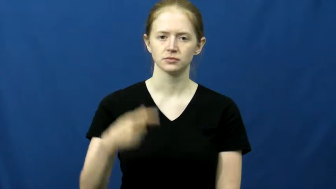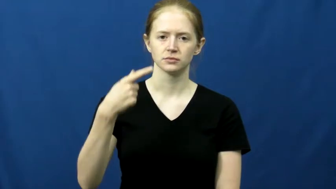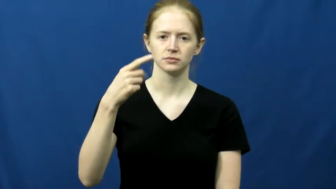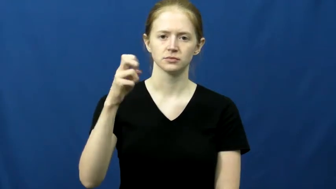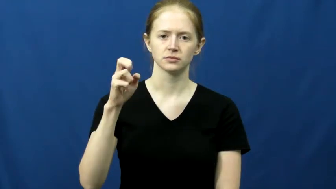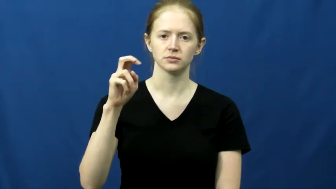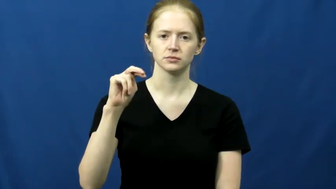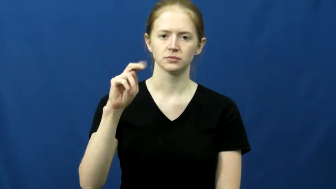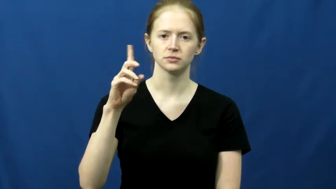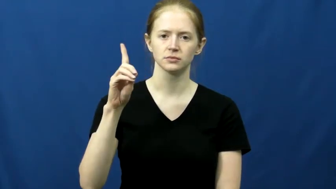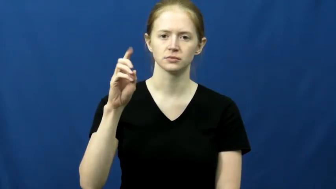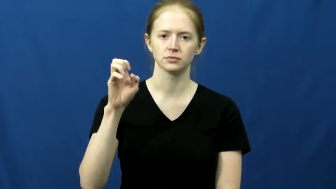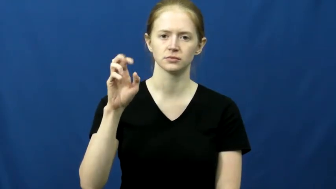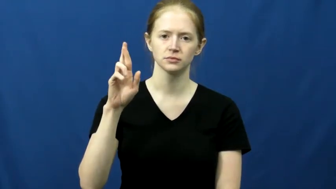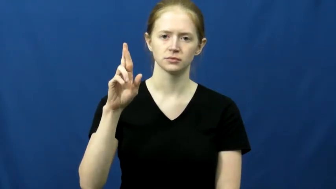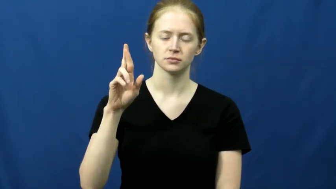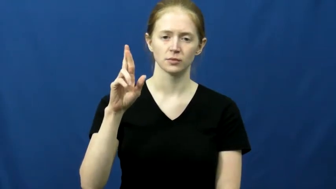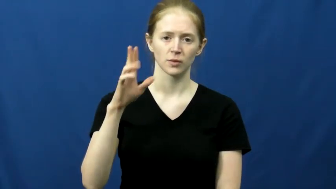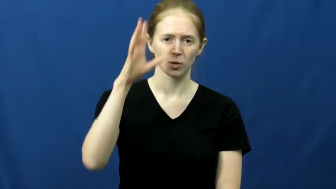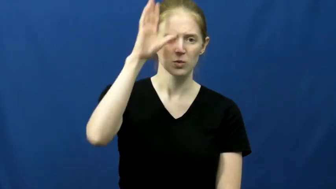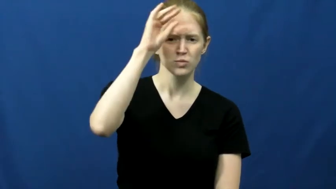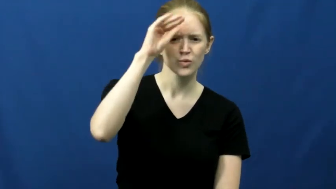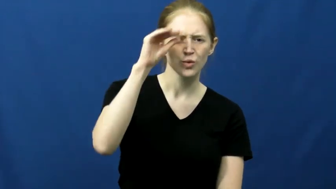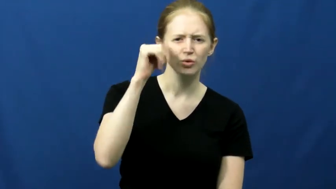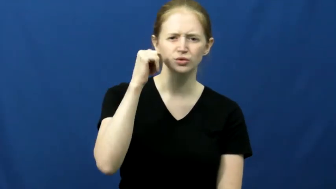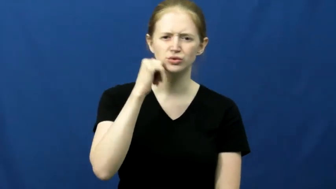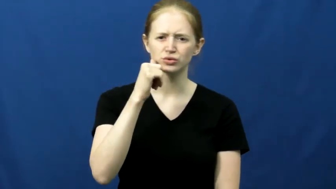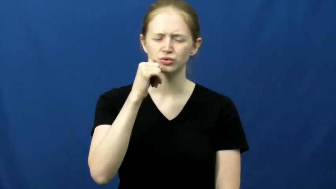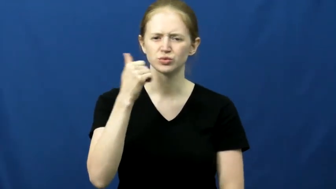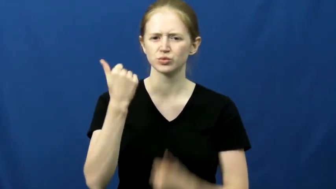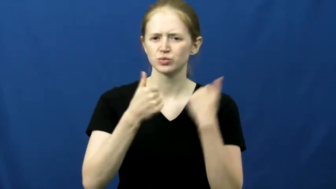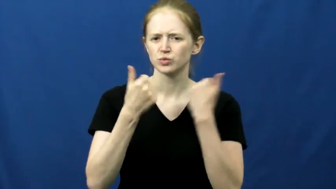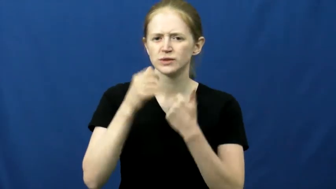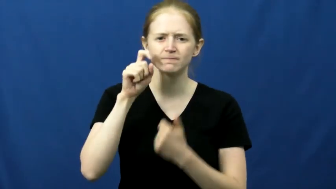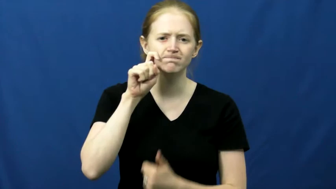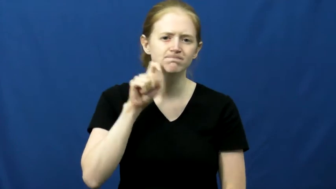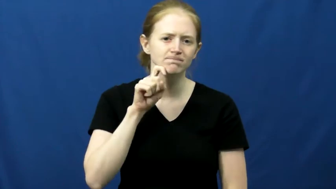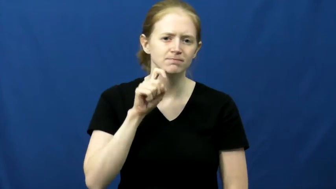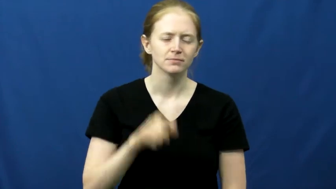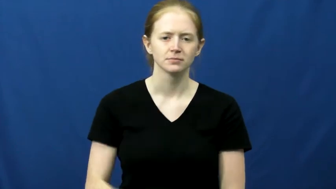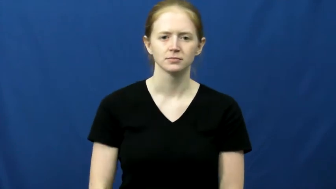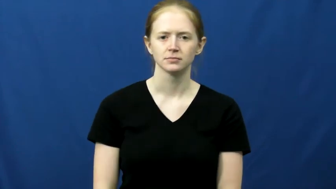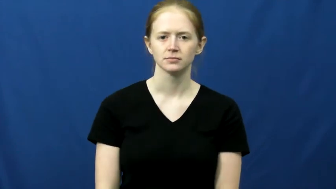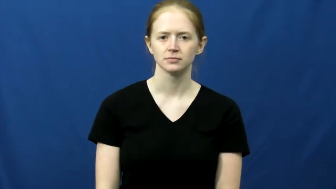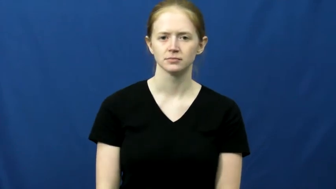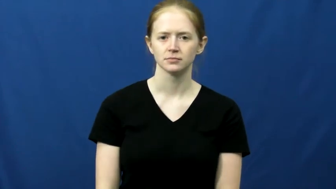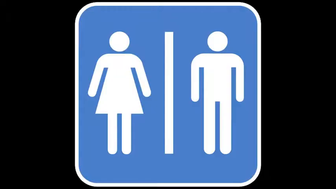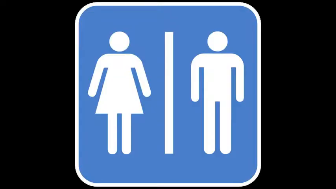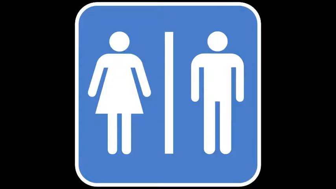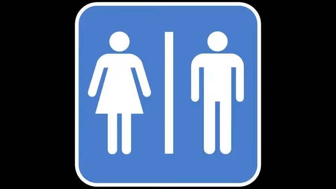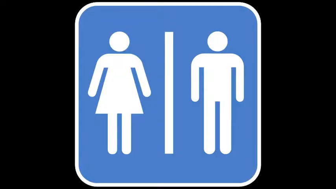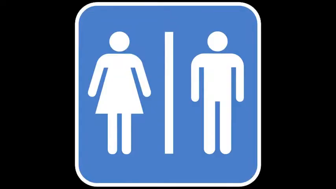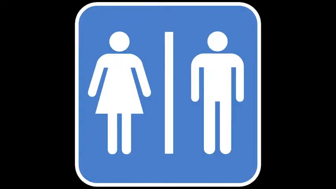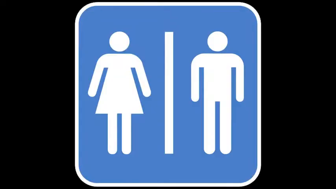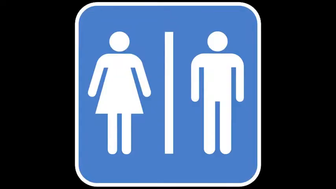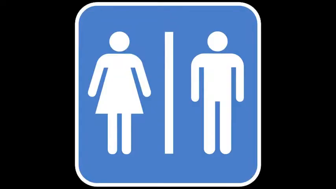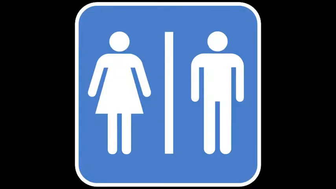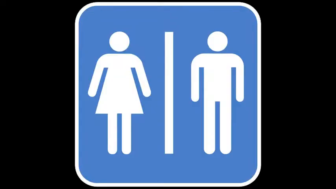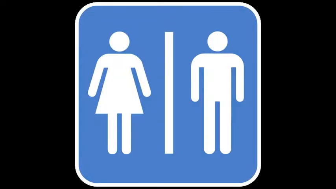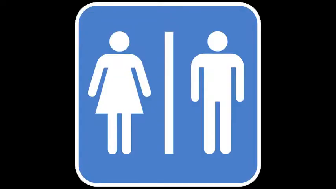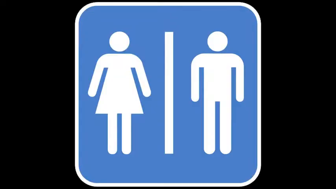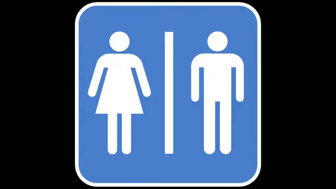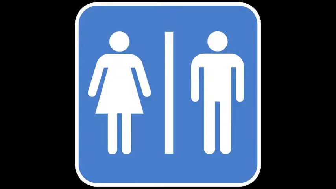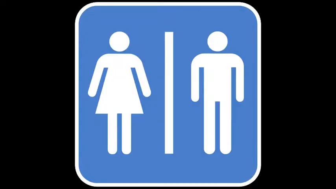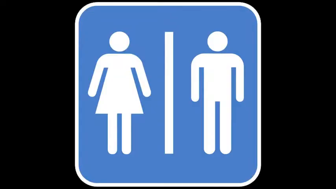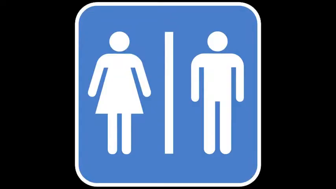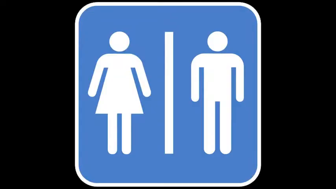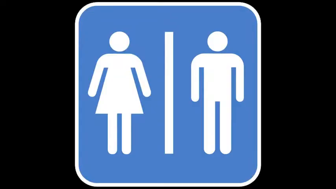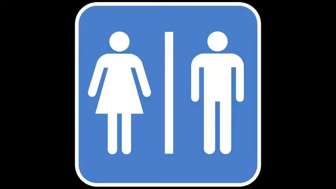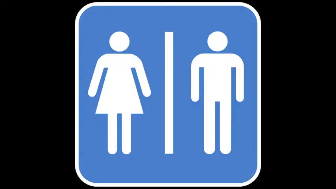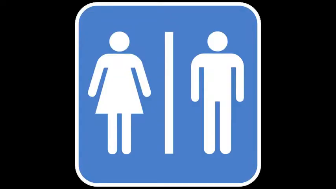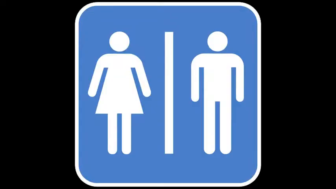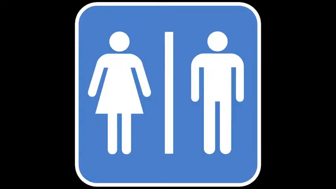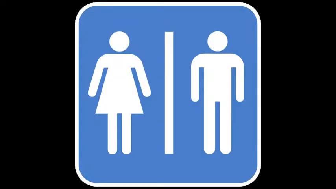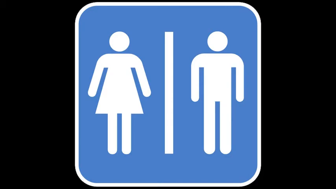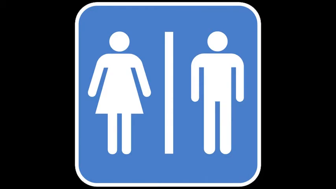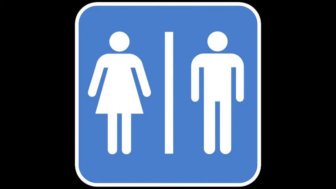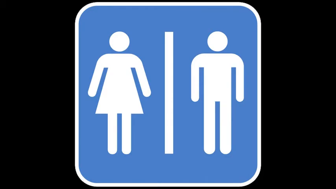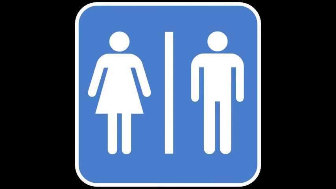gender